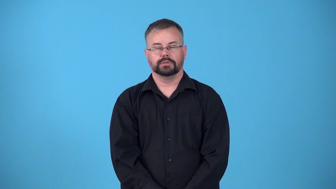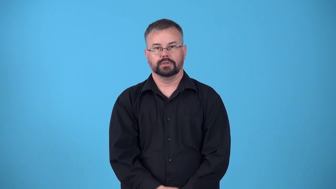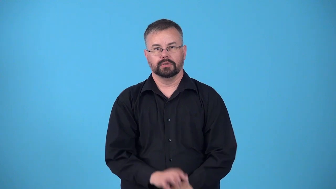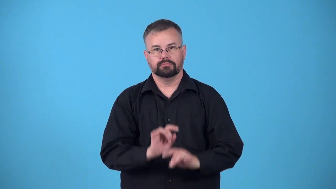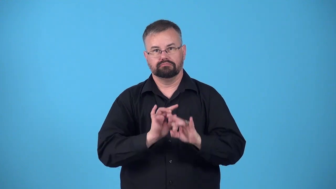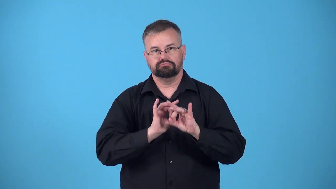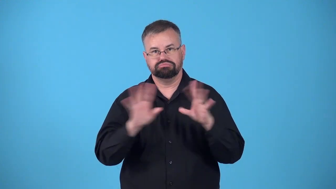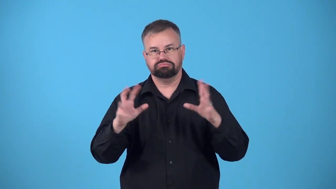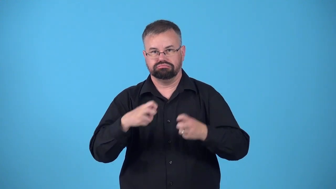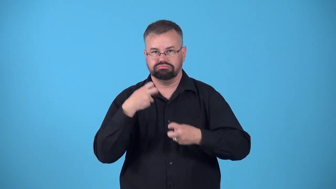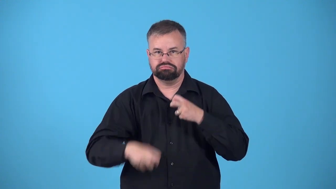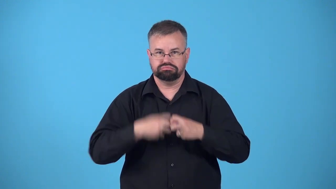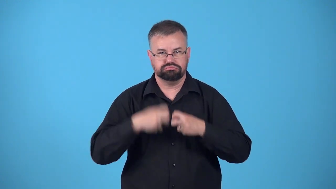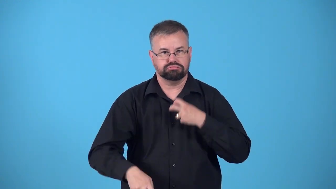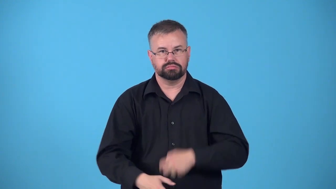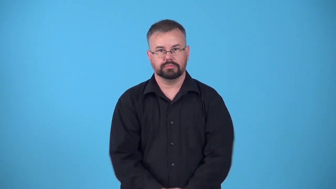tortuous